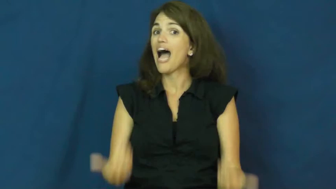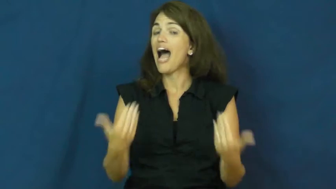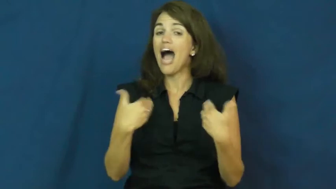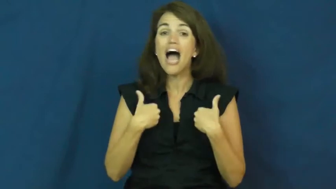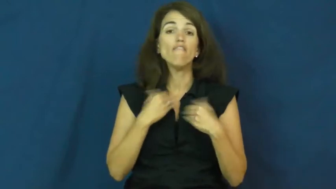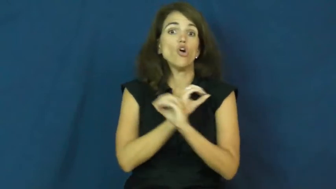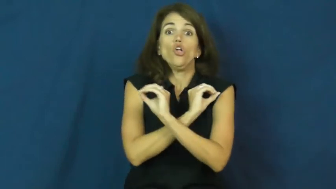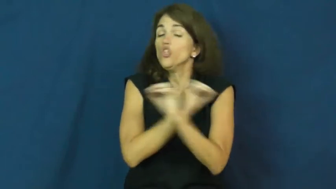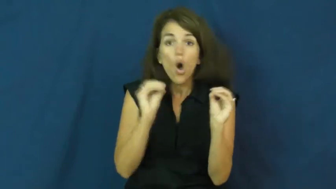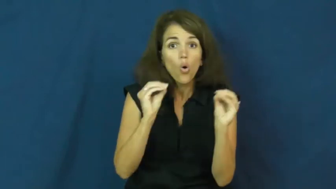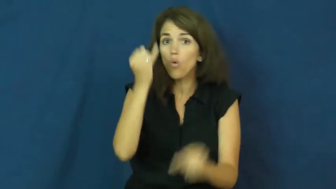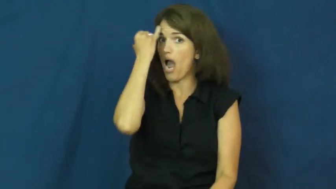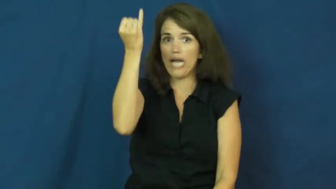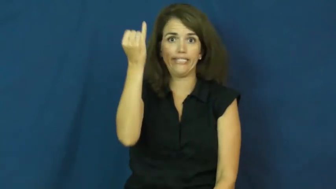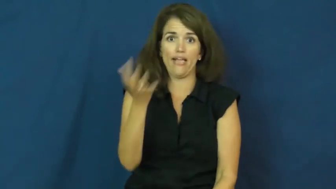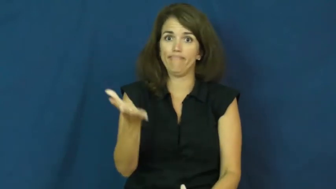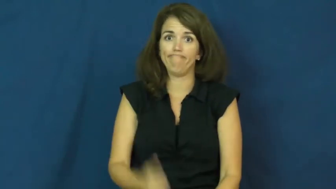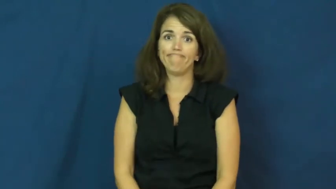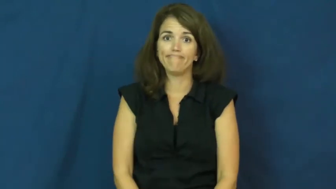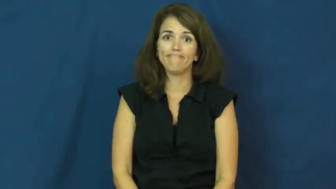faintest idea